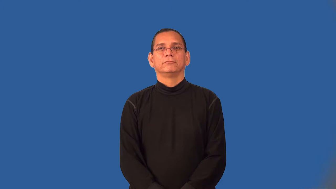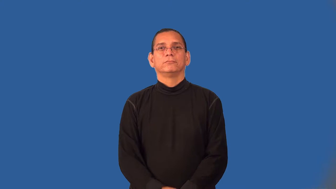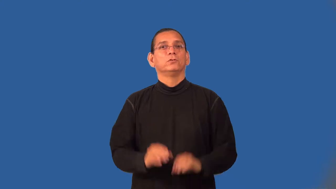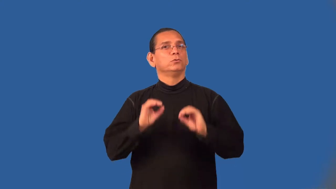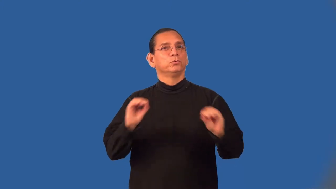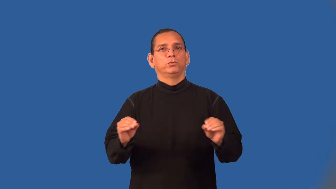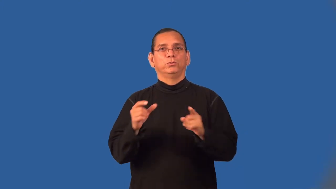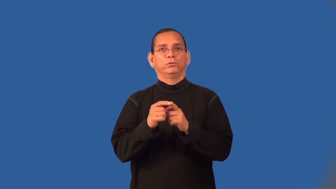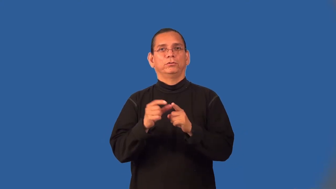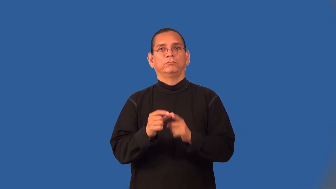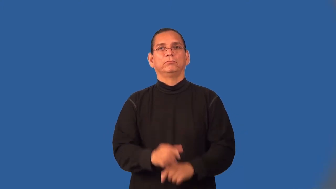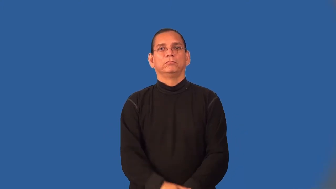wordless